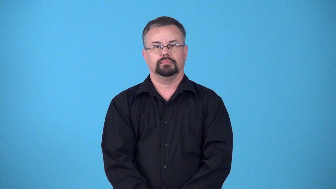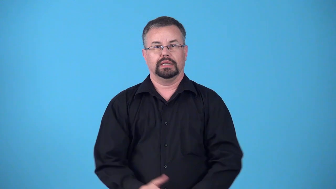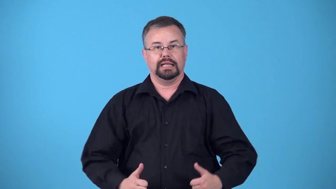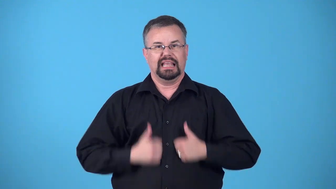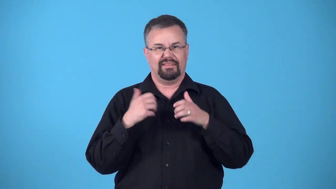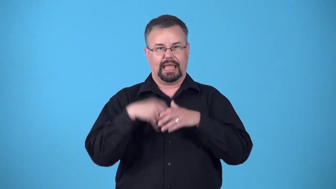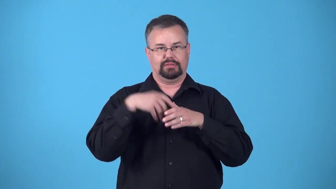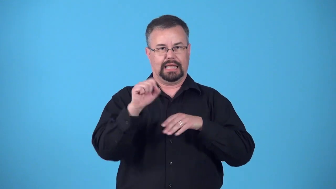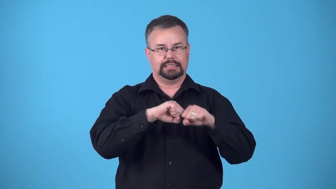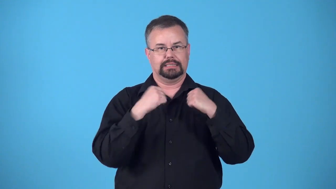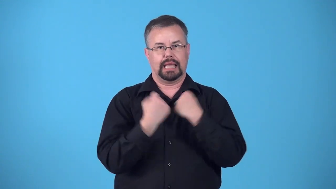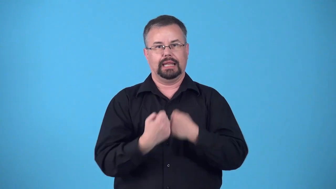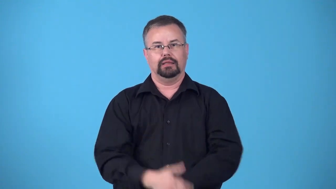off the grid